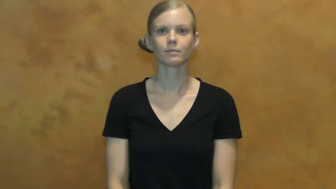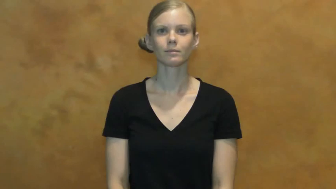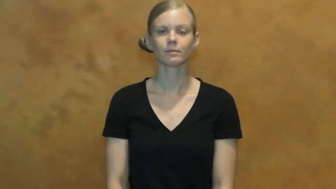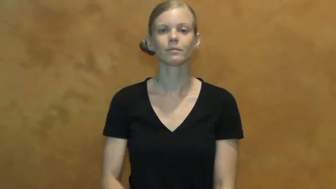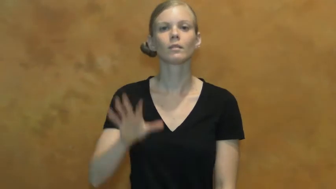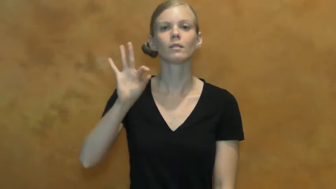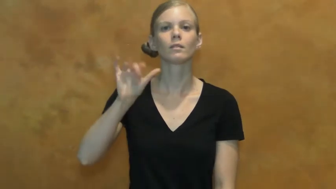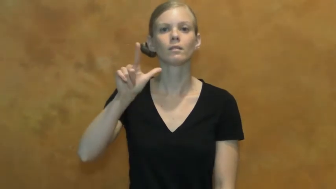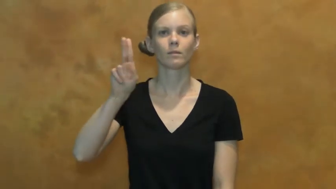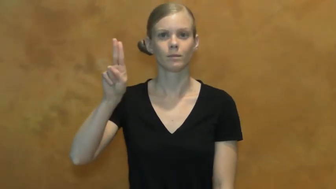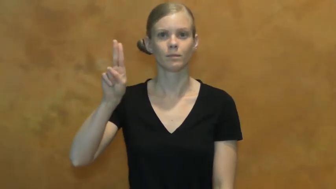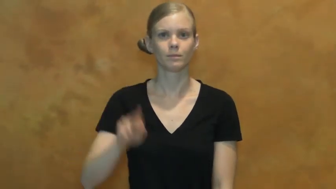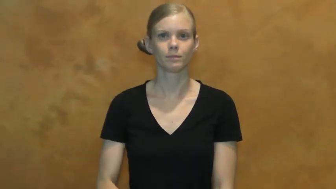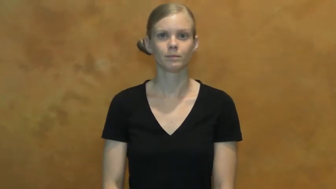flu